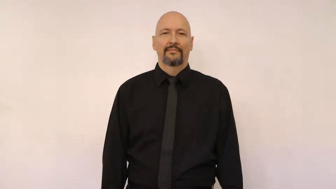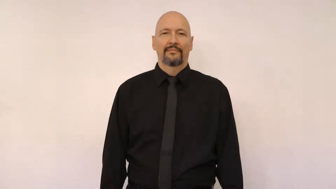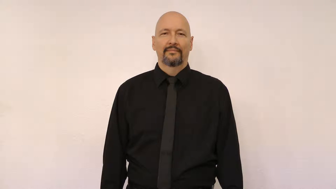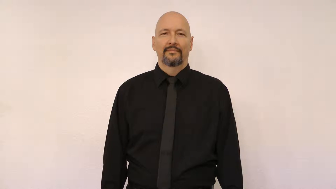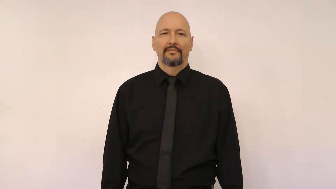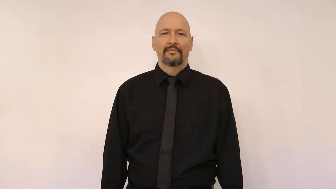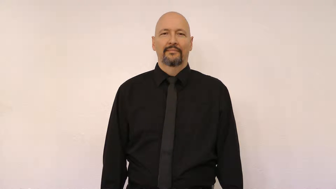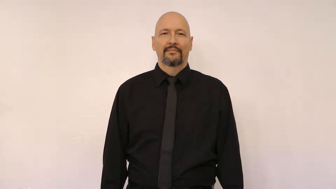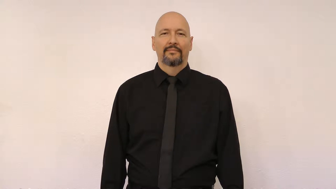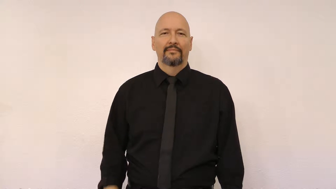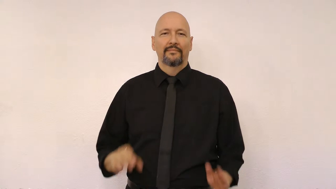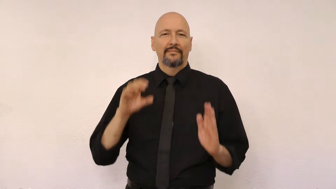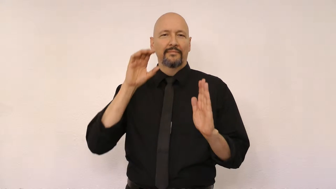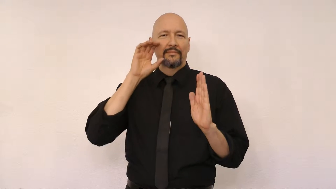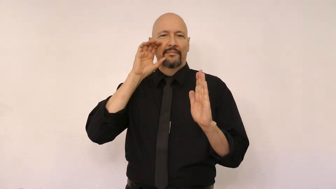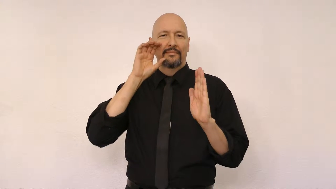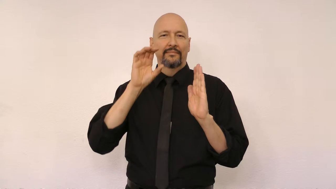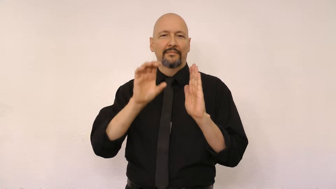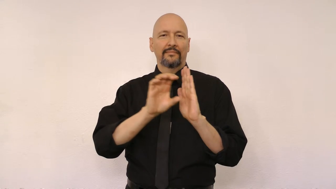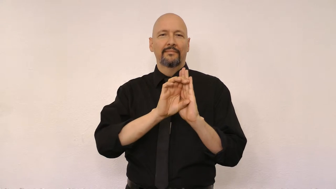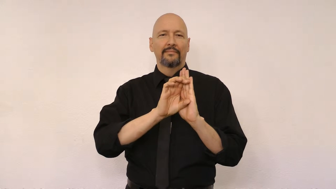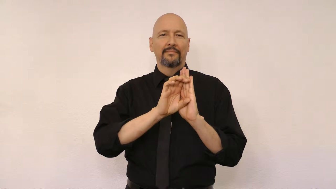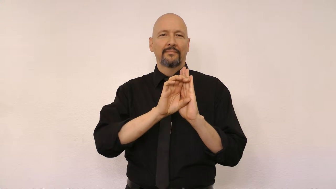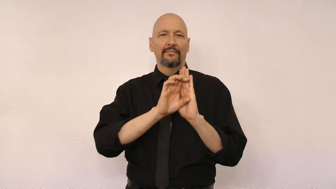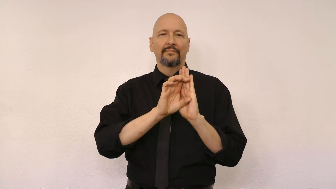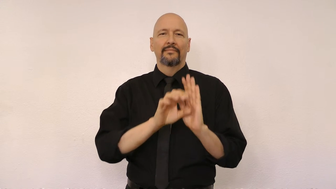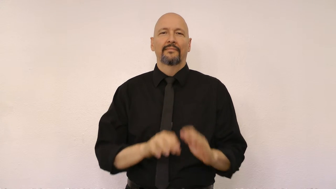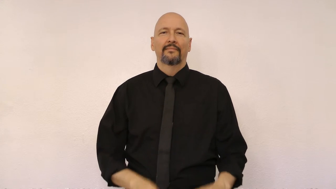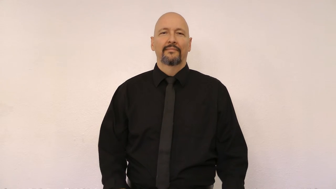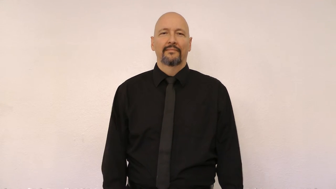PICTURE